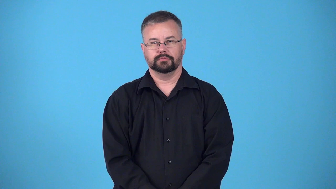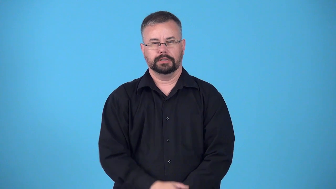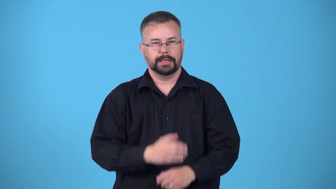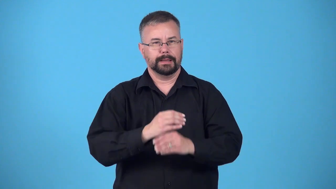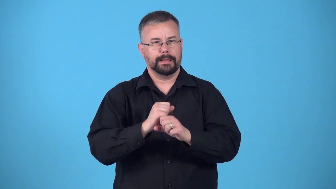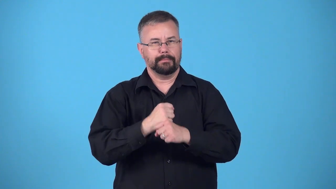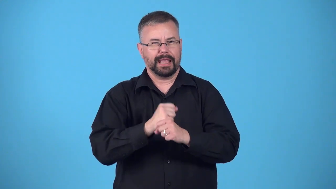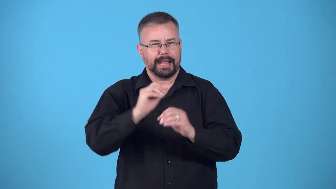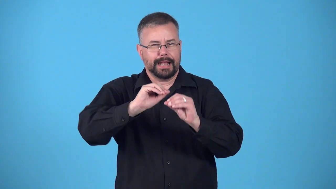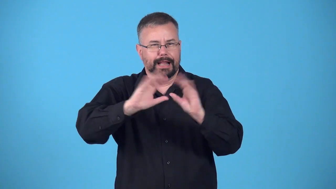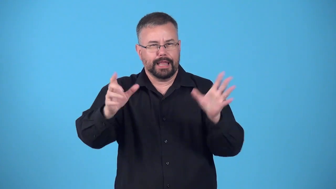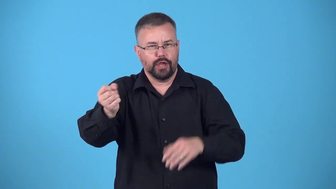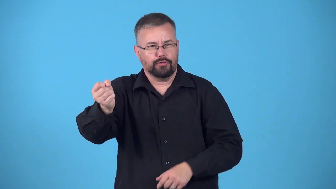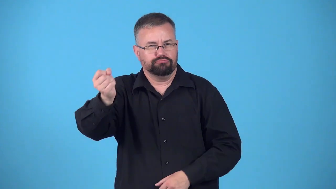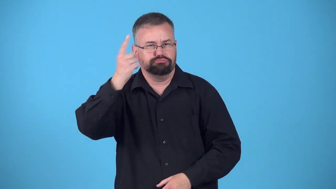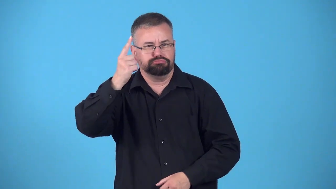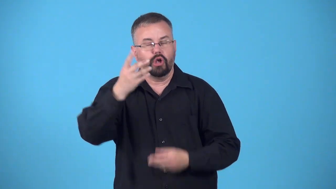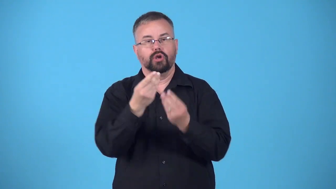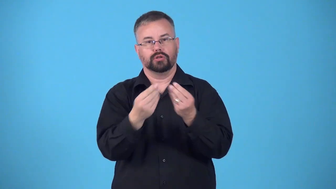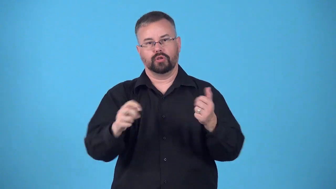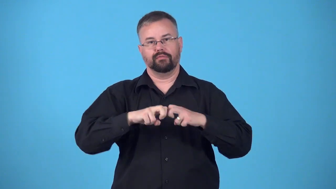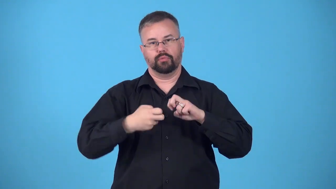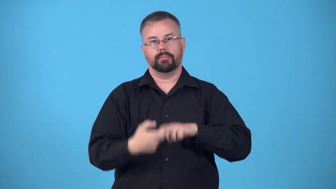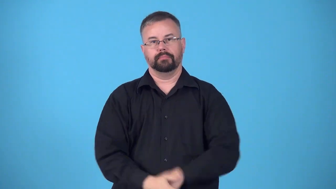straighten out a problem